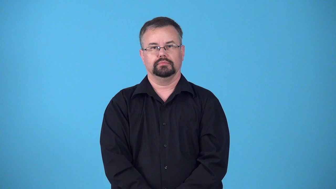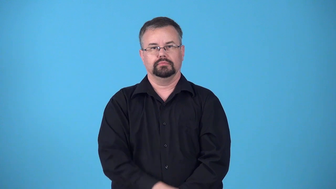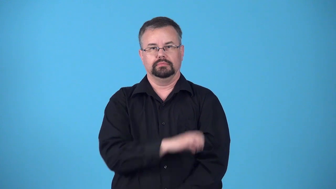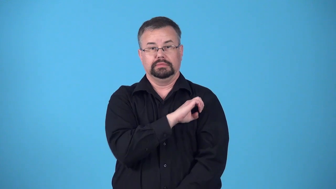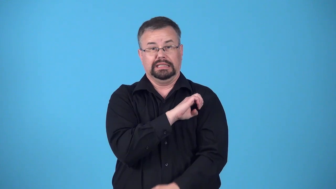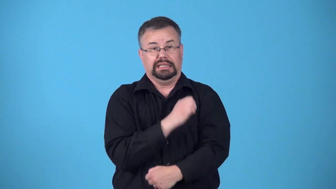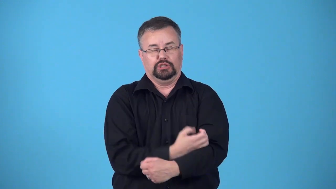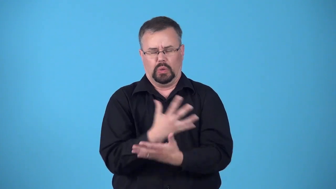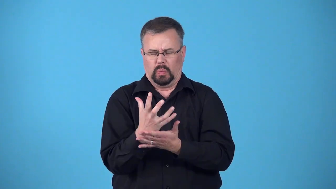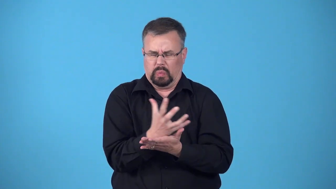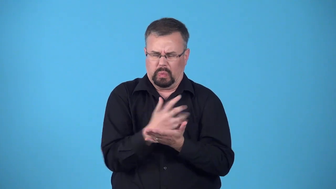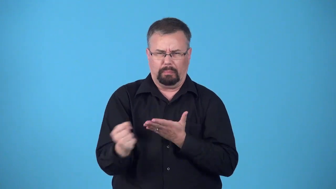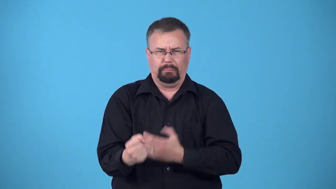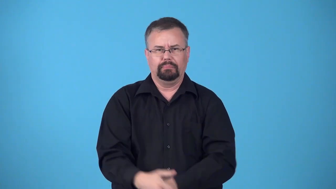out of gas